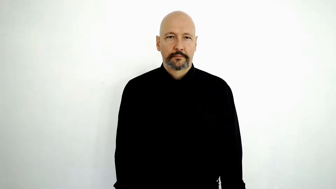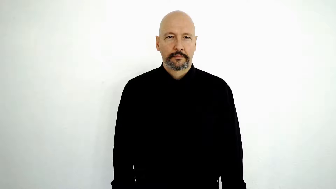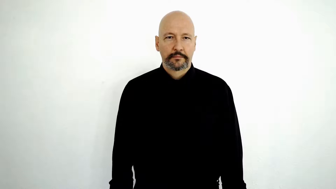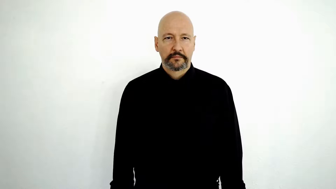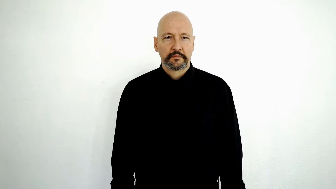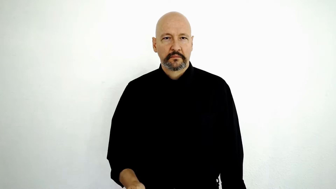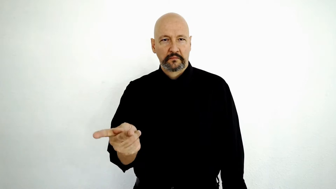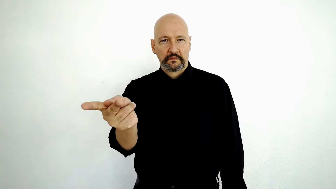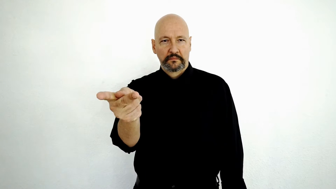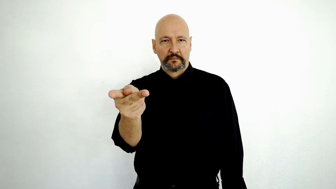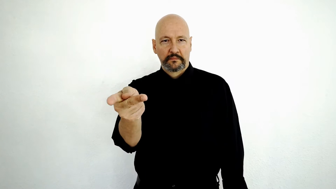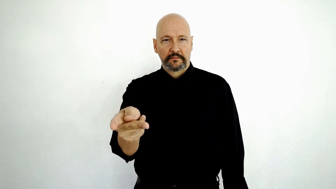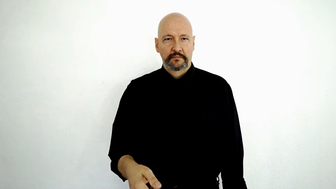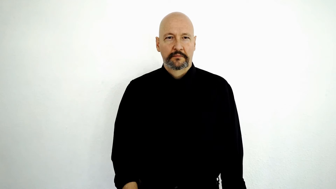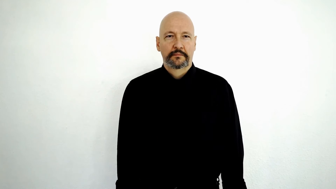YOU-2 / you two / the two of you